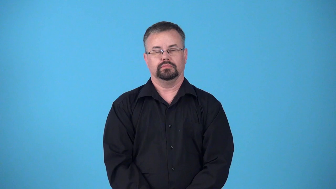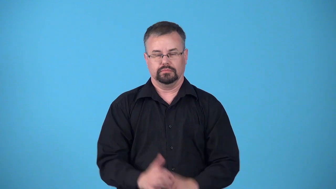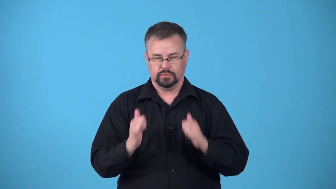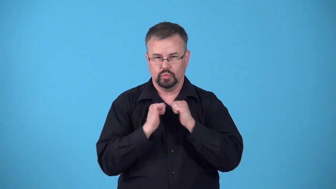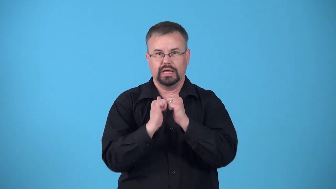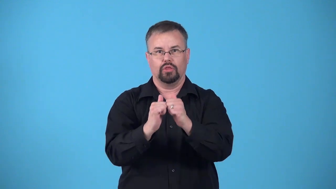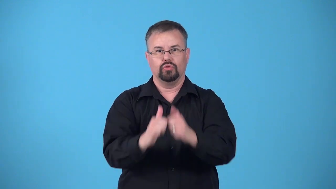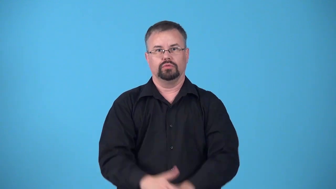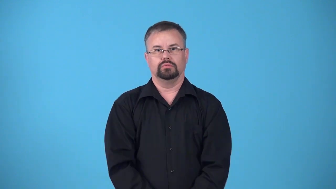in tandem